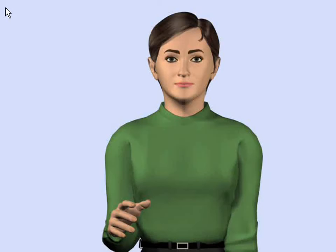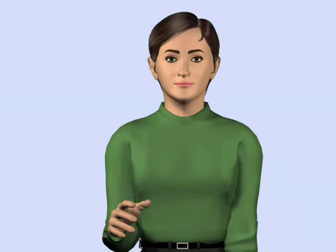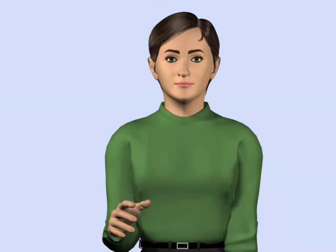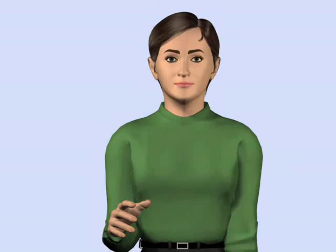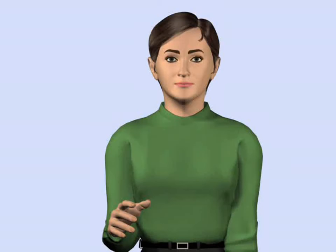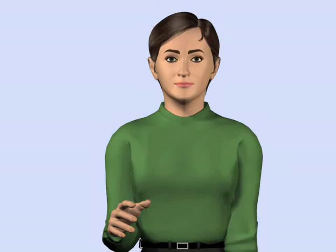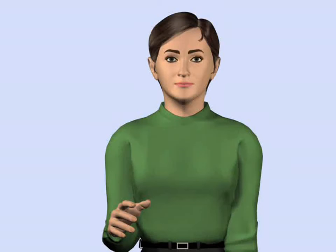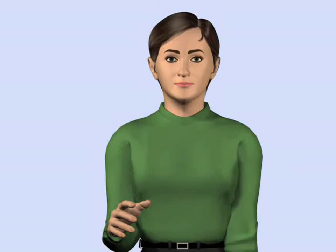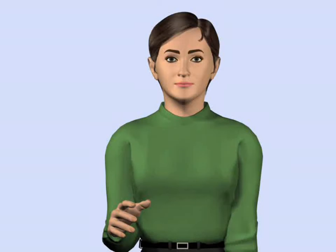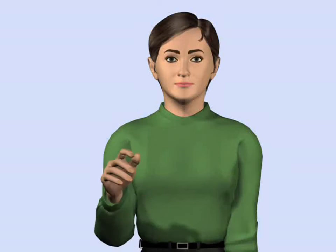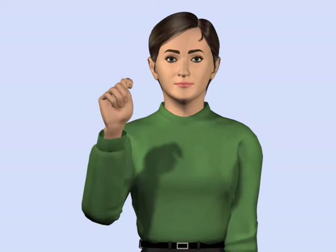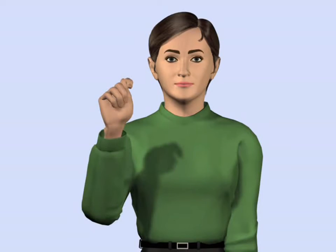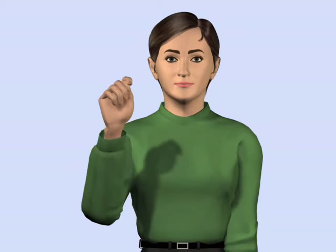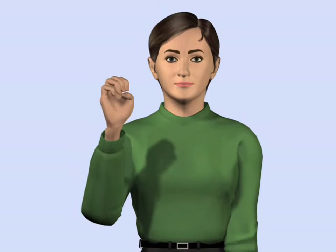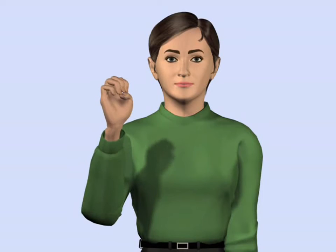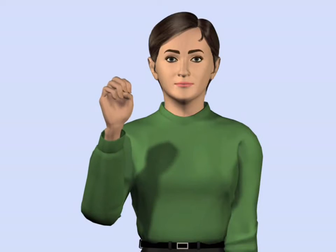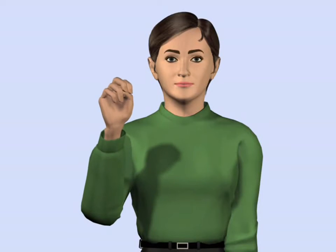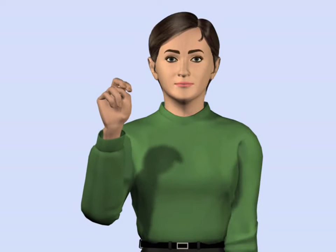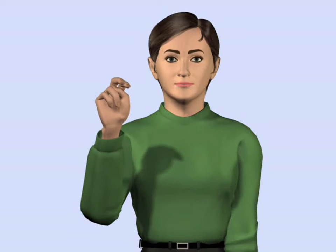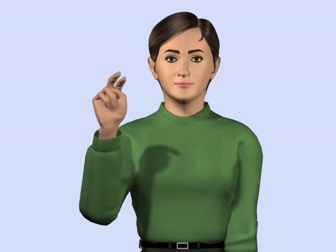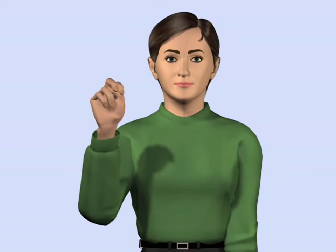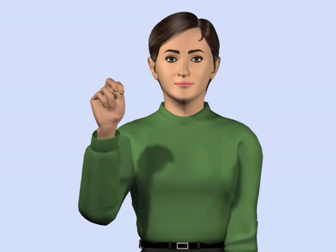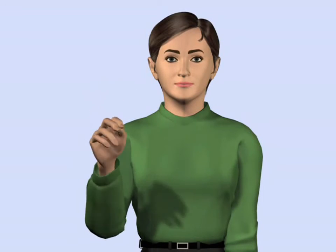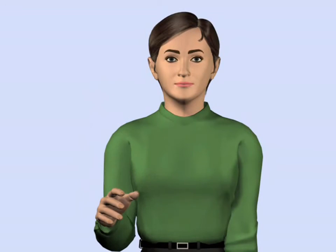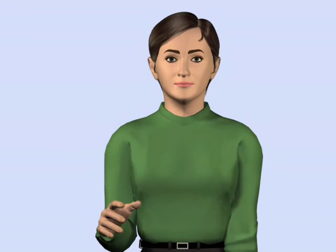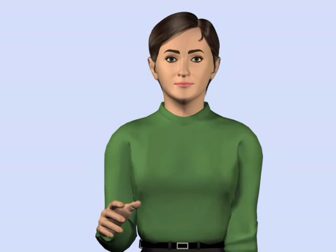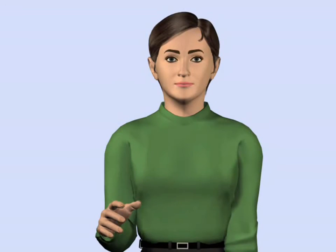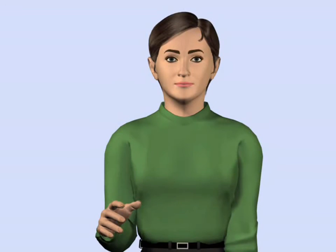Tennessee